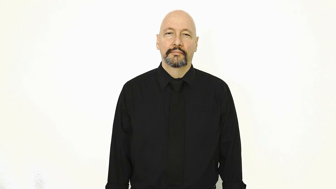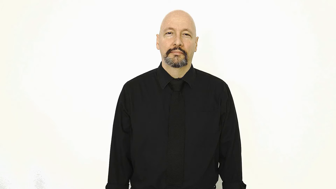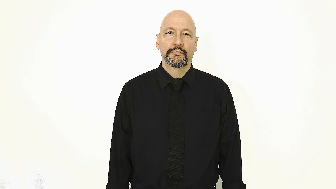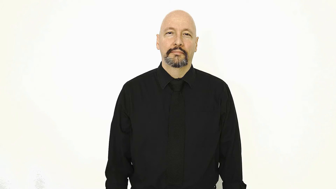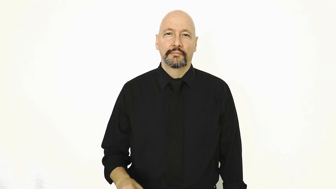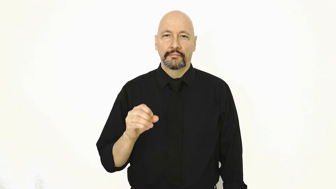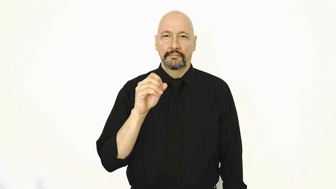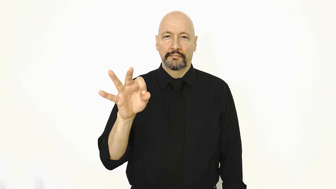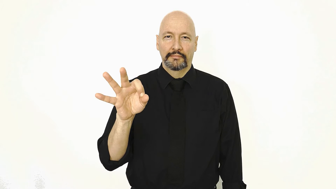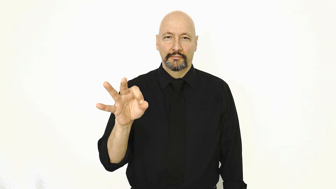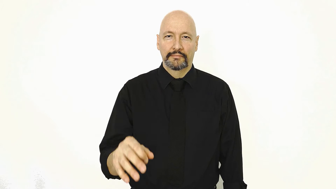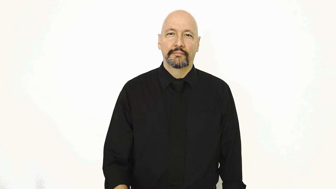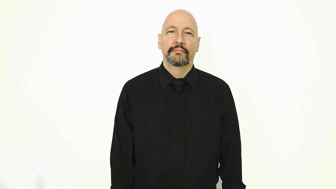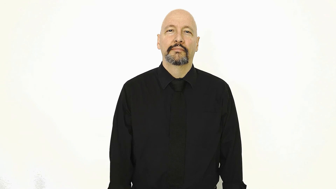OFF-[fingerspelled version]